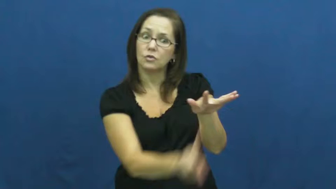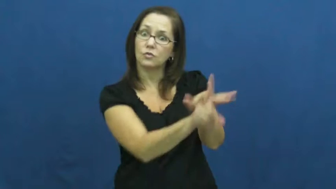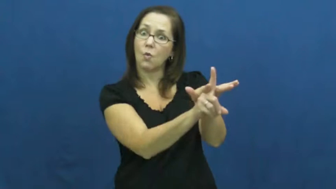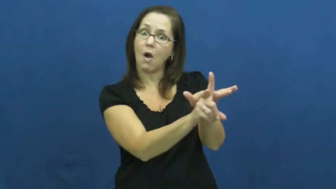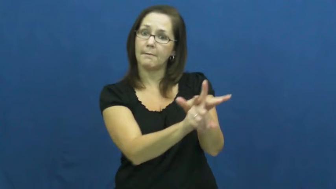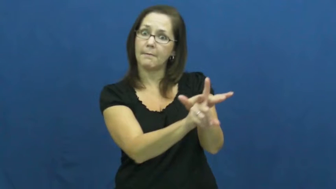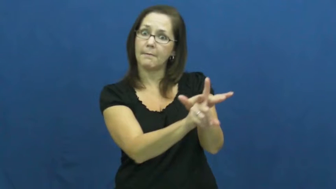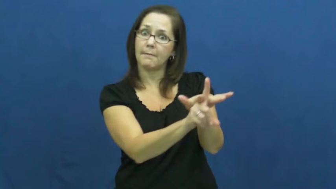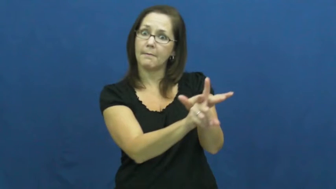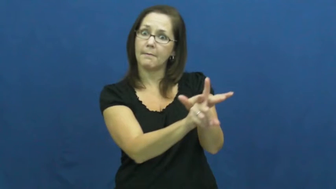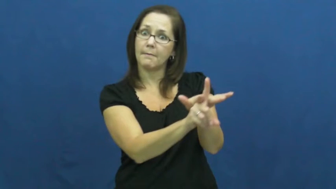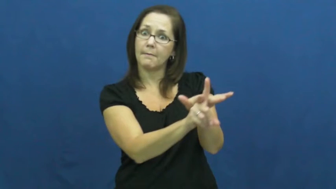stick up,come out,stick out